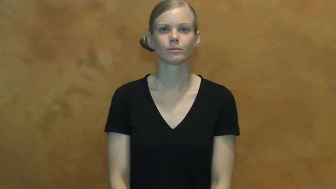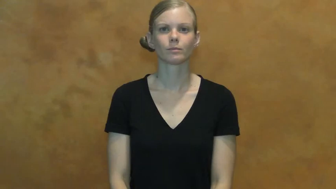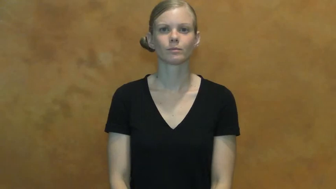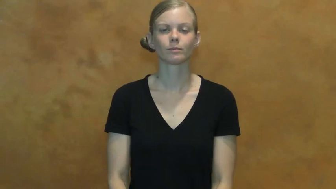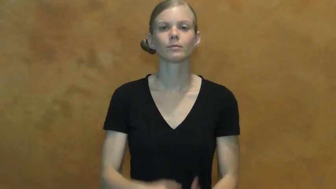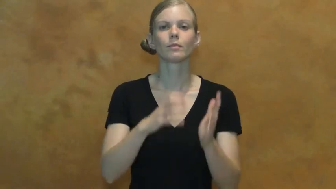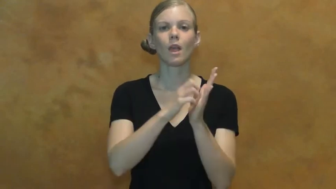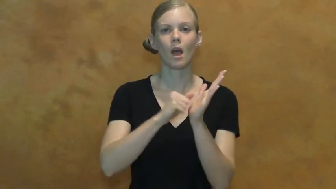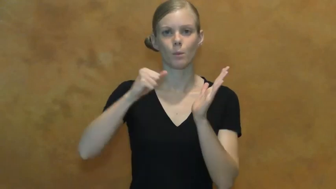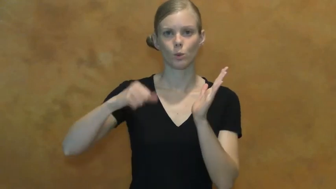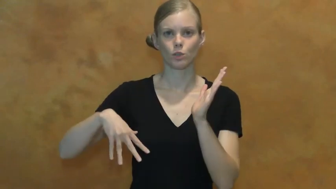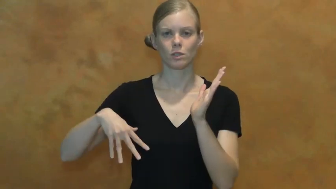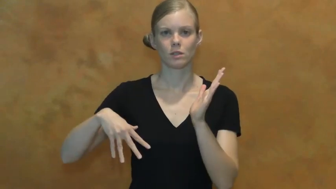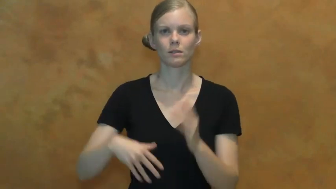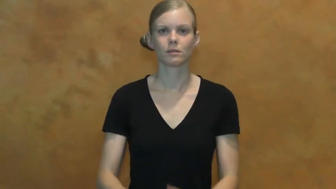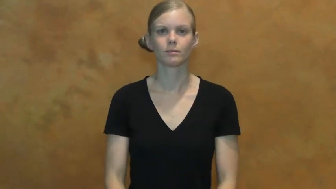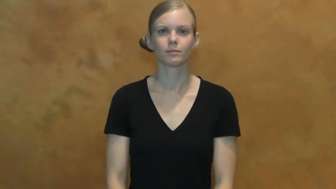abortion